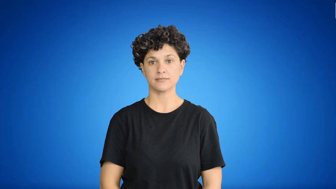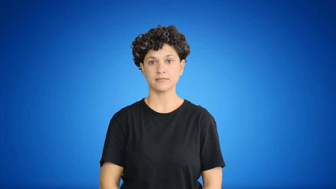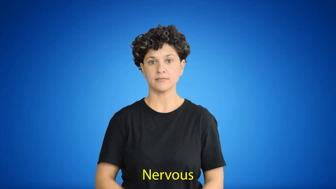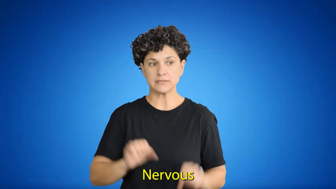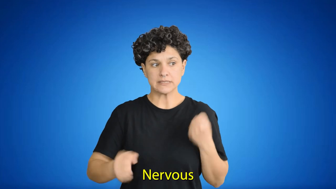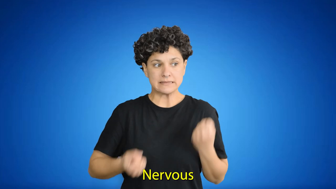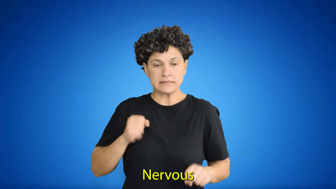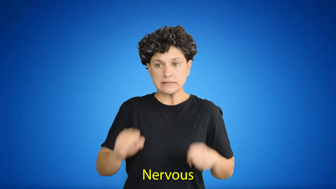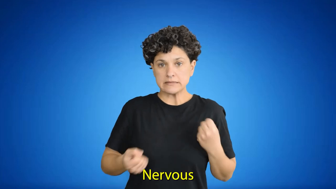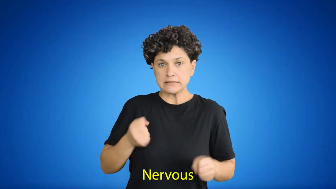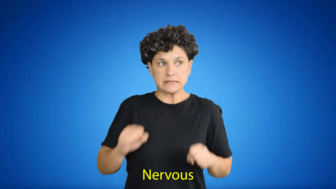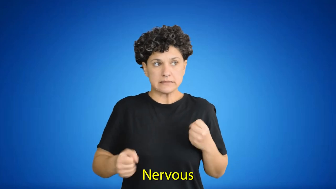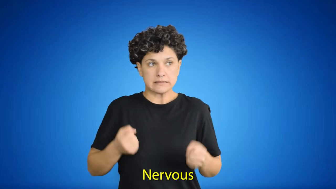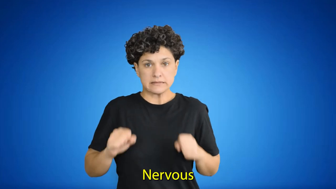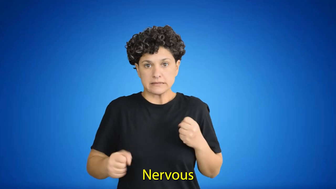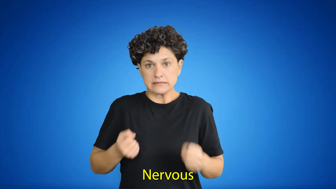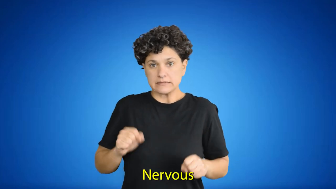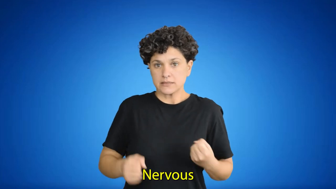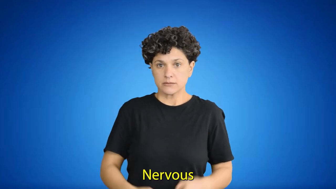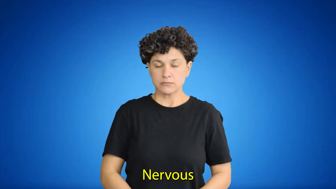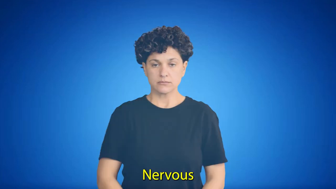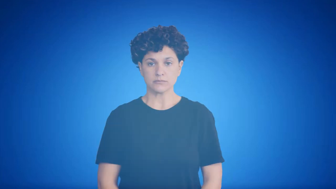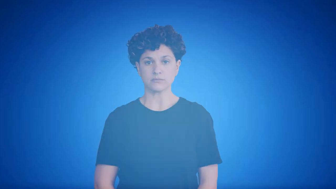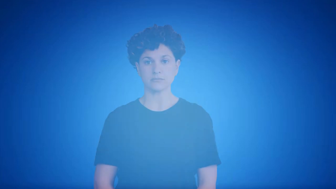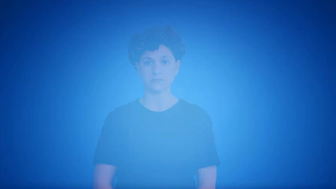Nervous